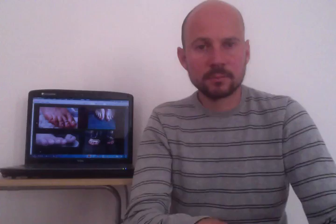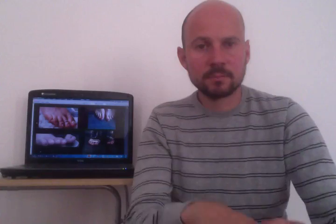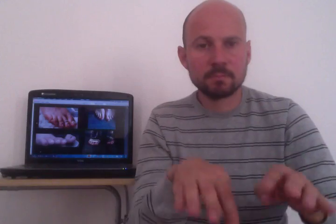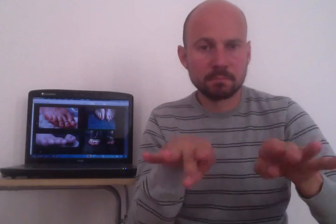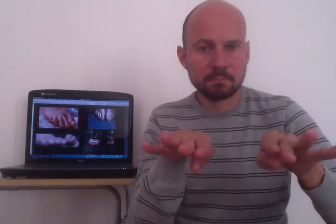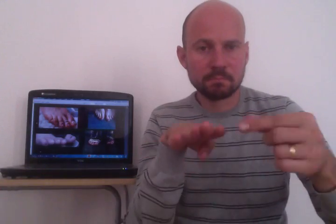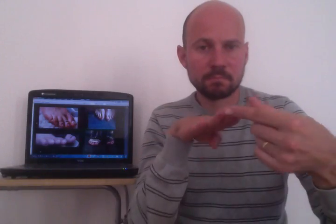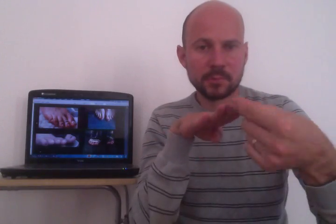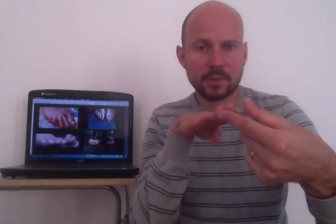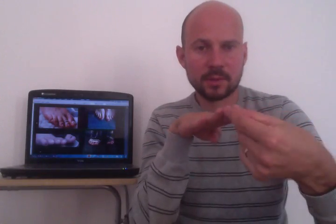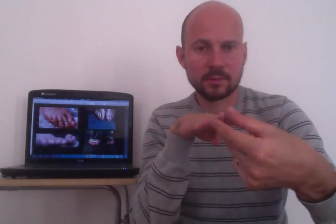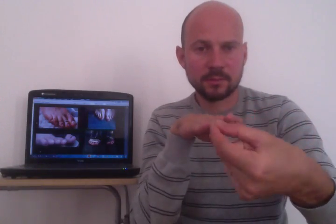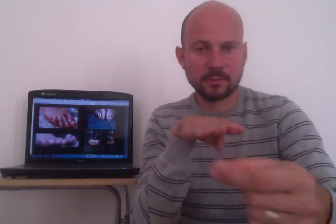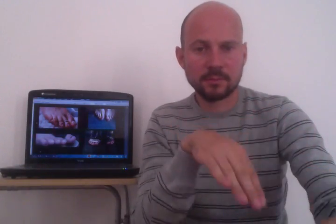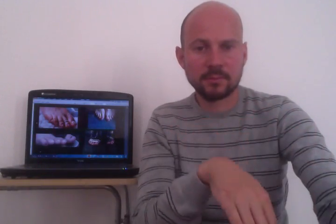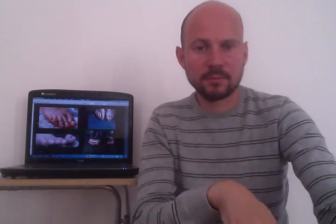toe